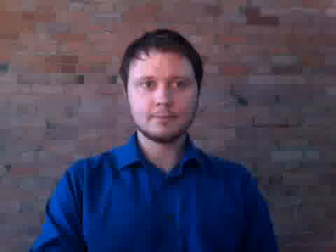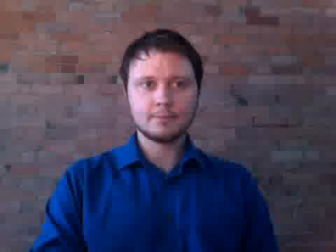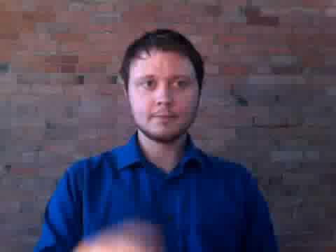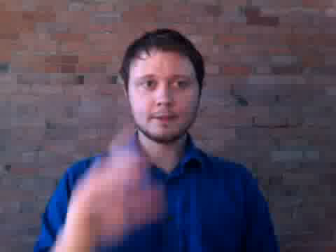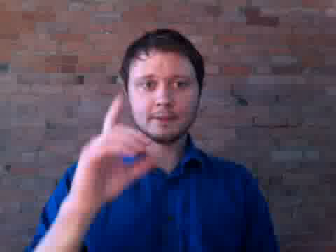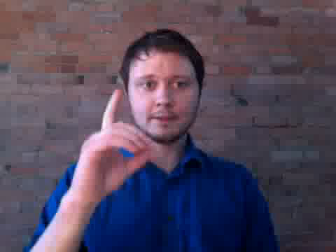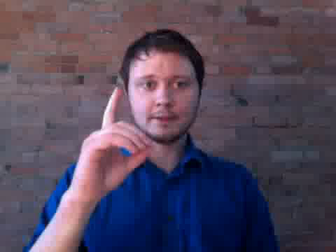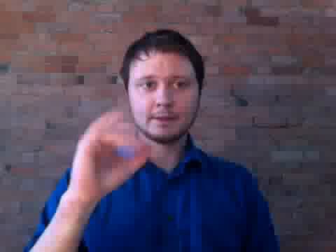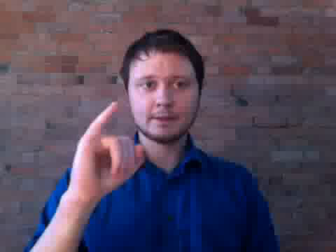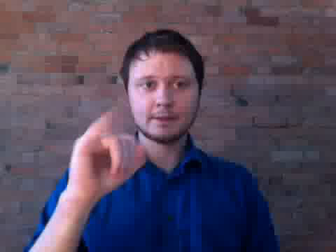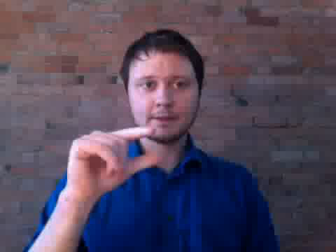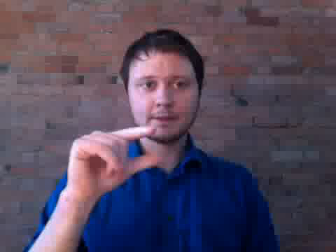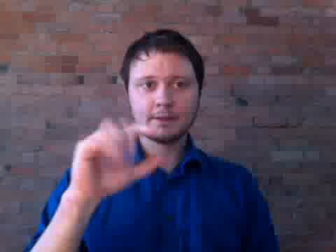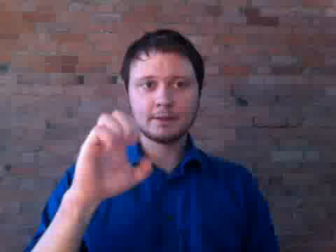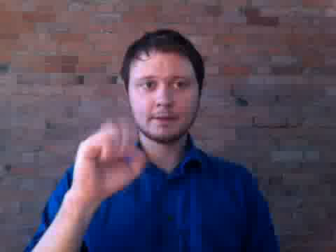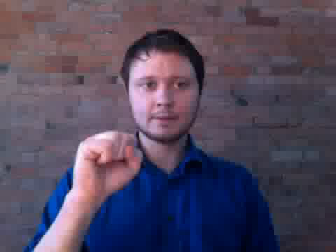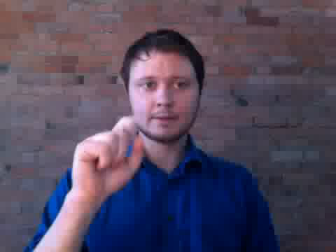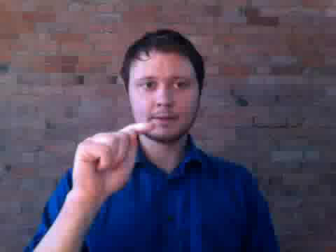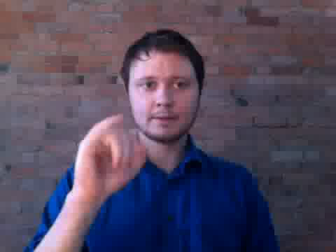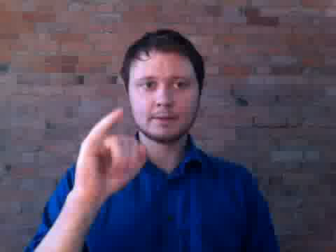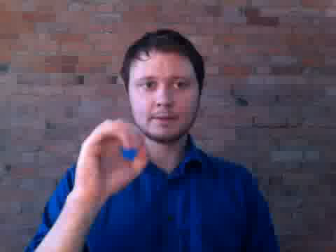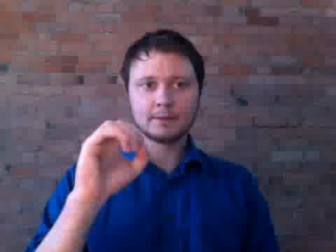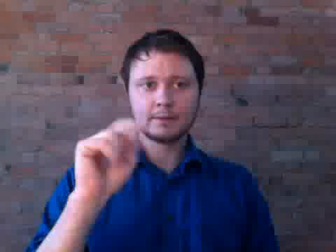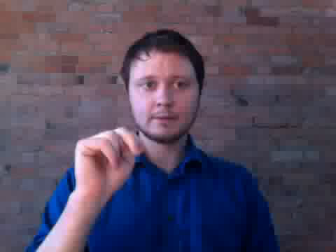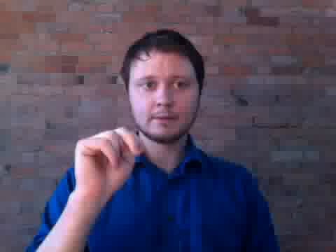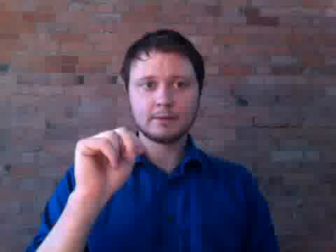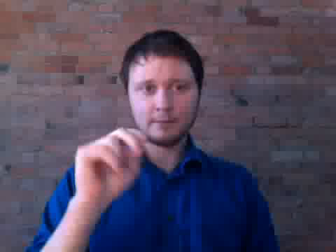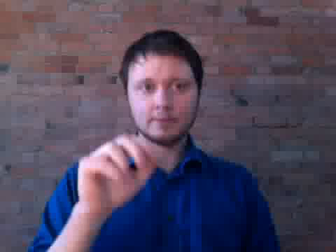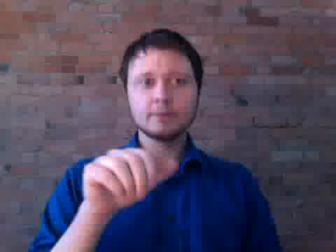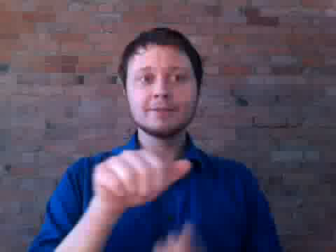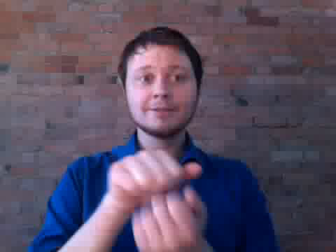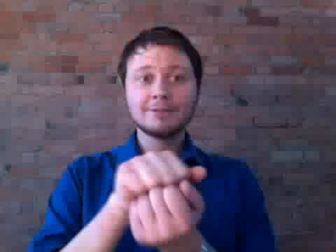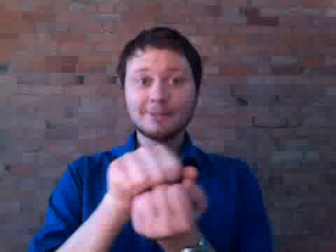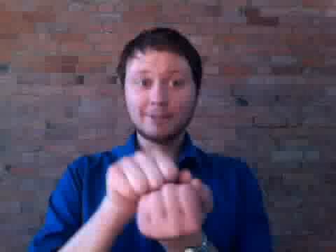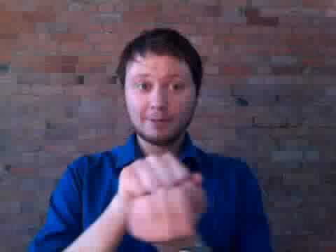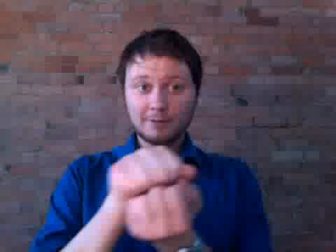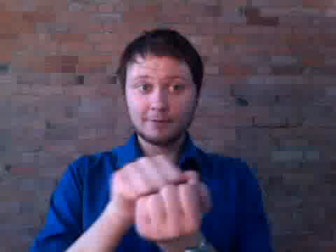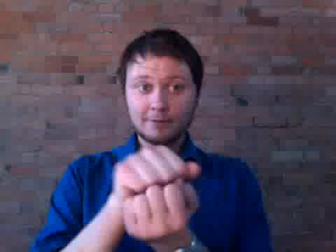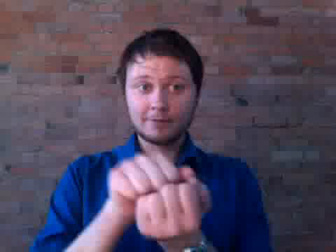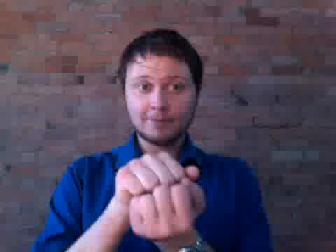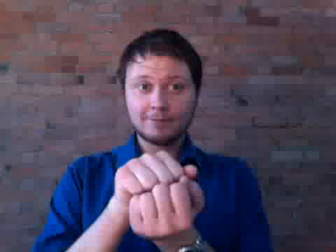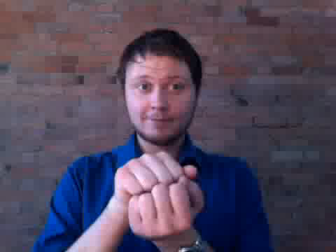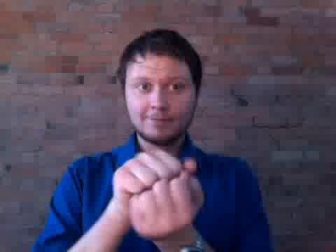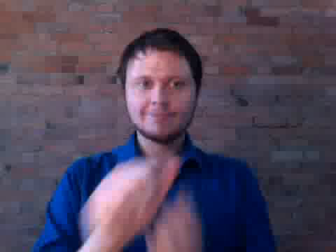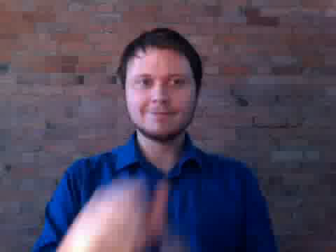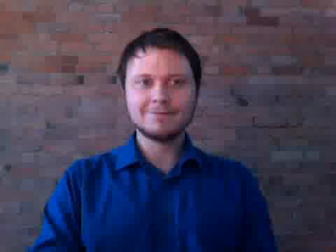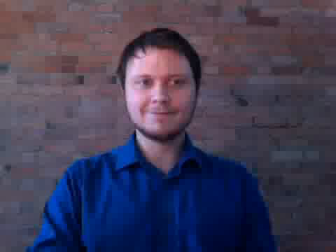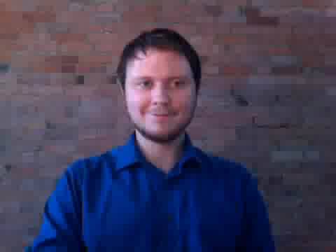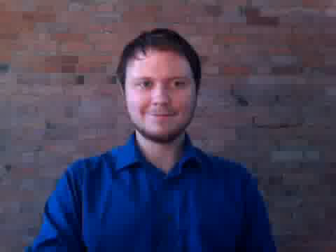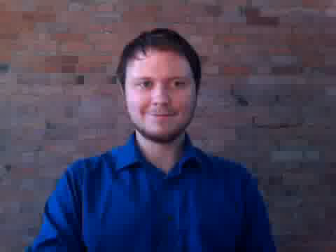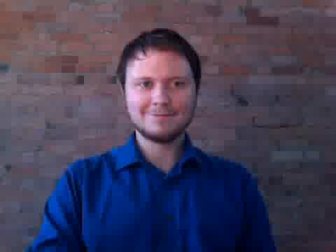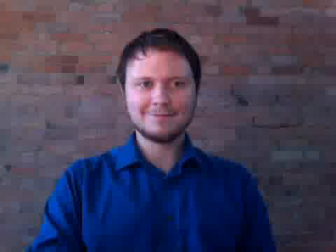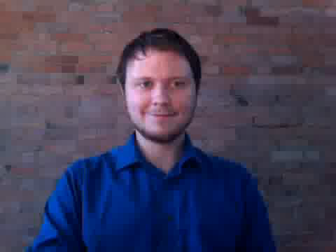Digestion